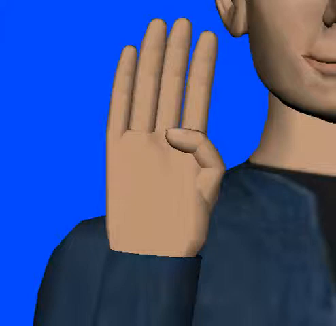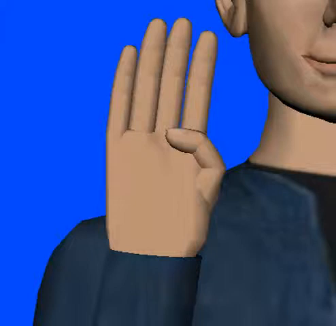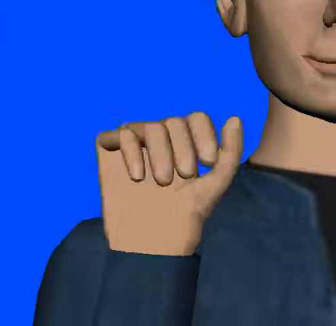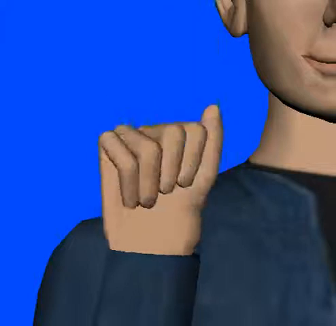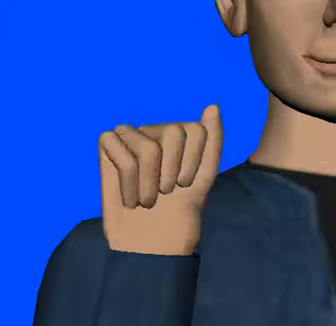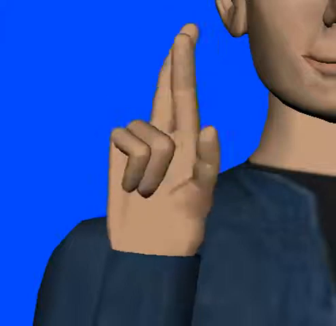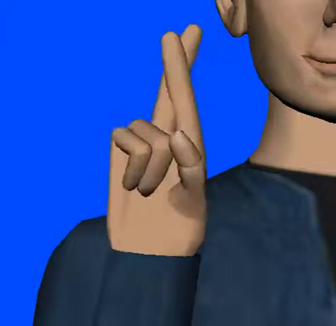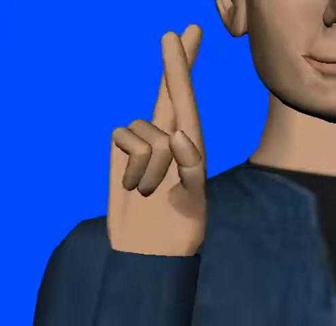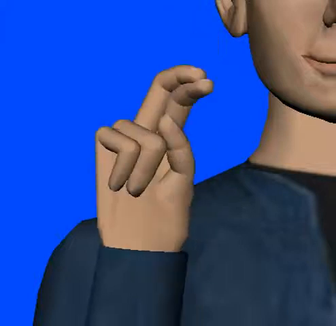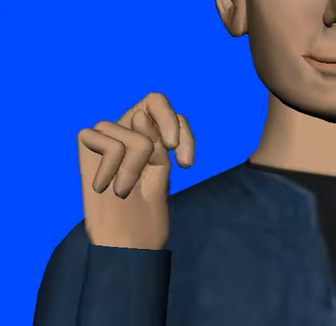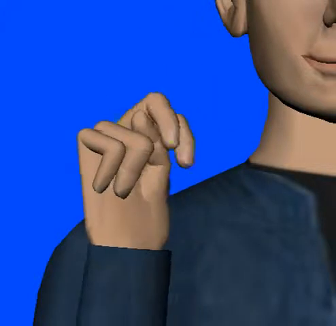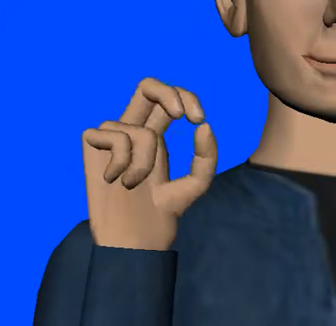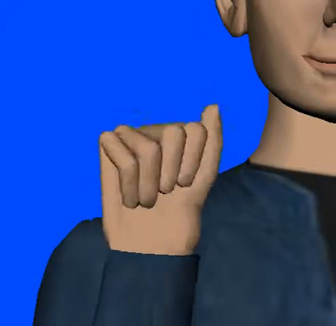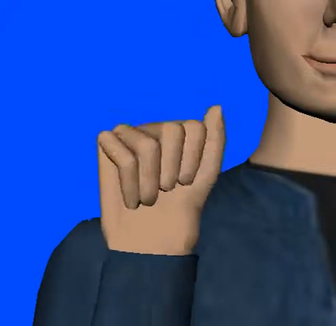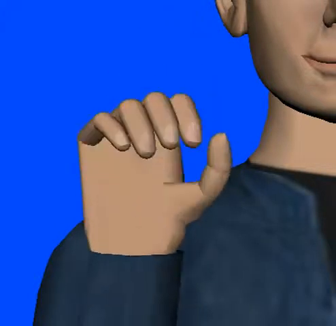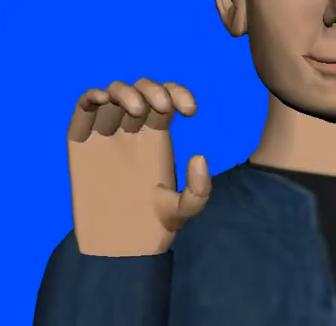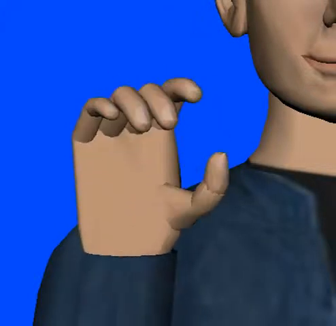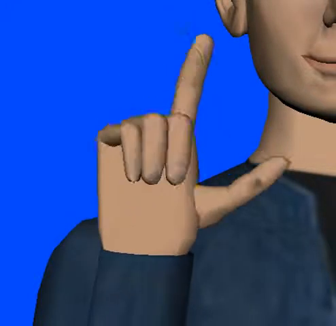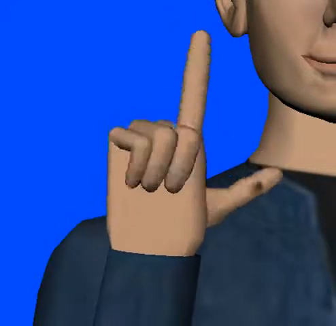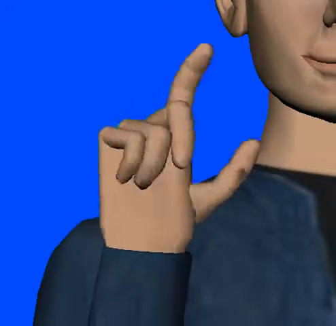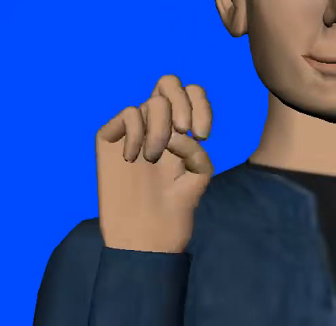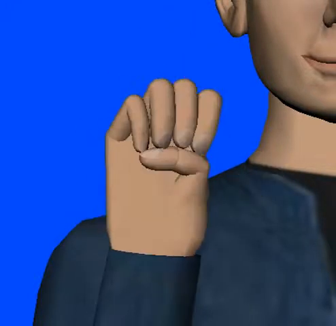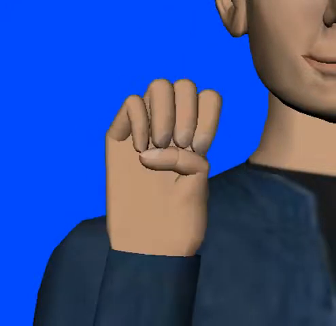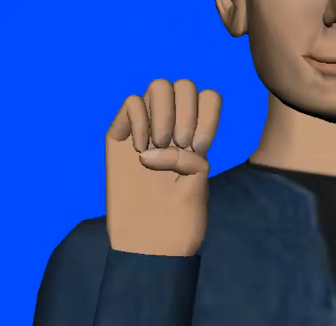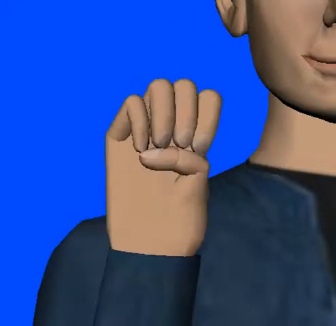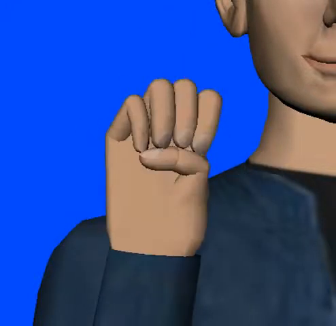barnacle